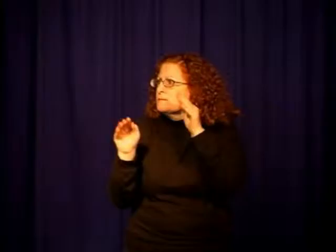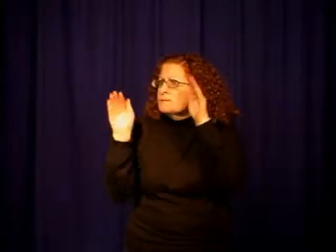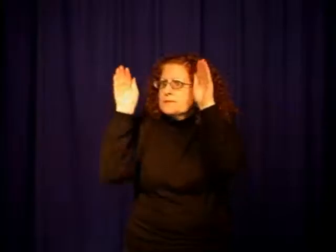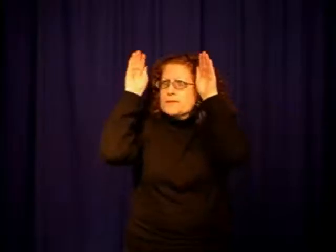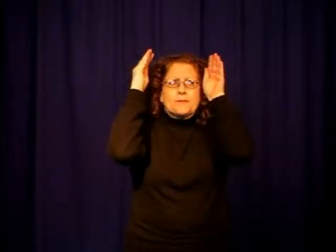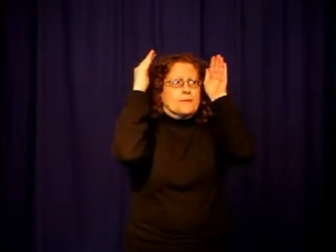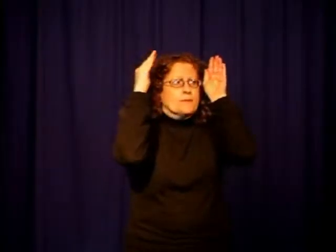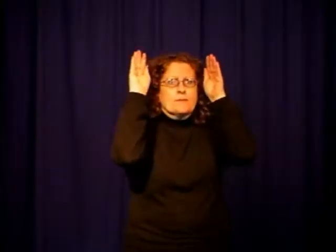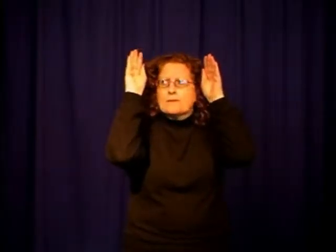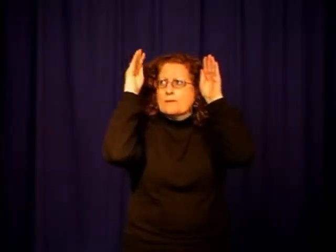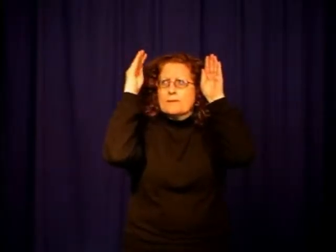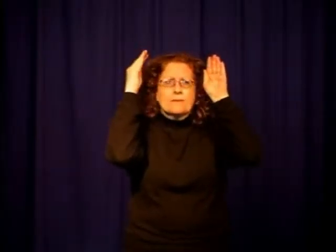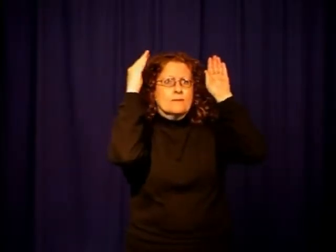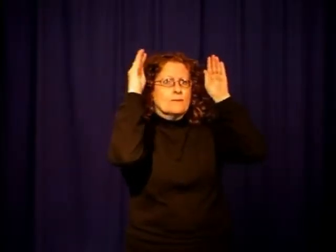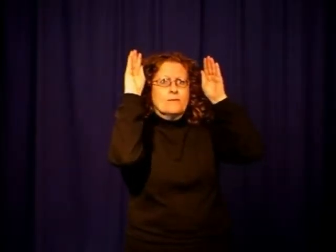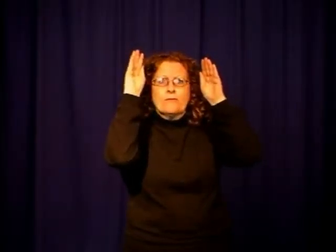pricked his ears